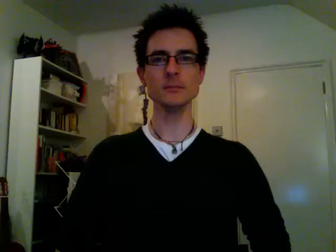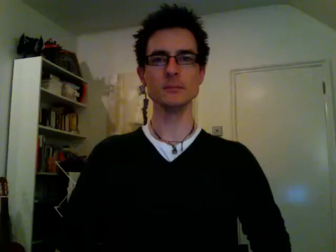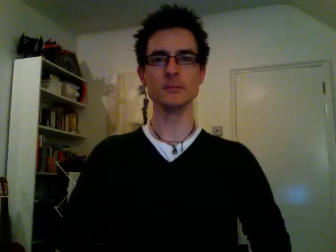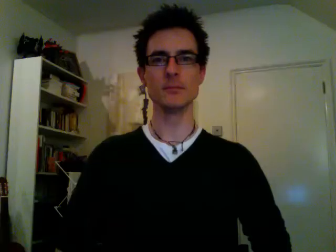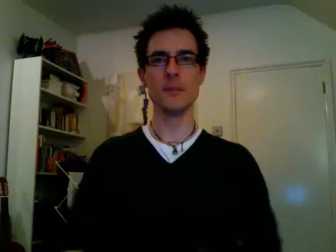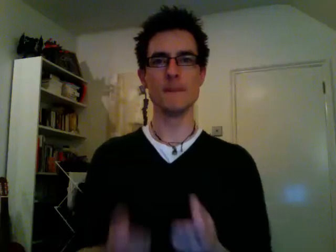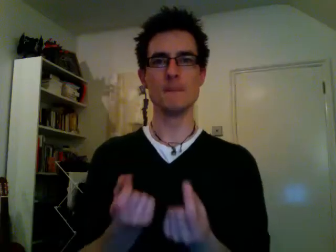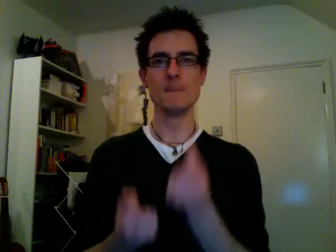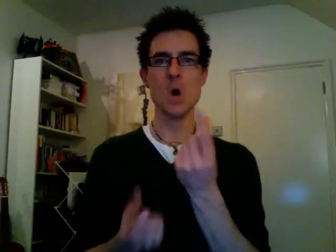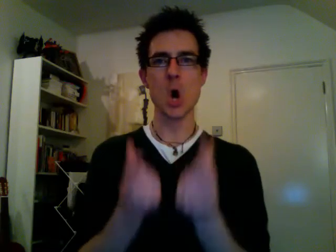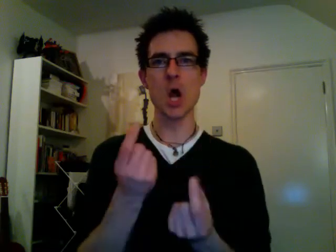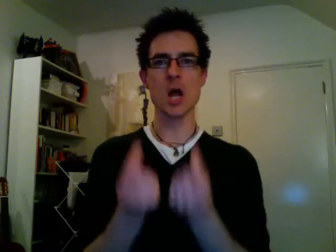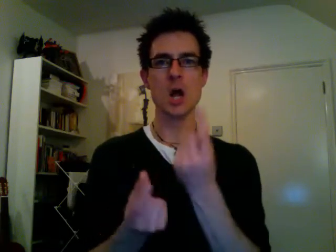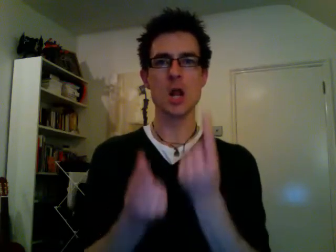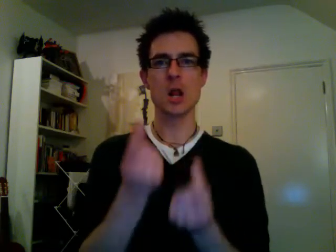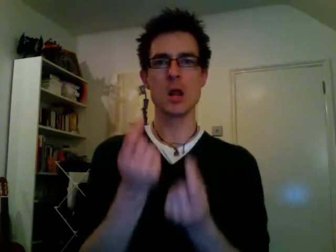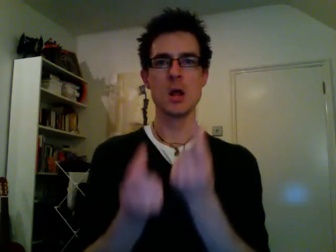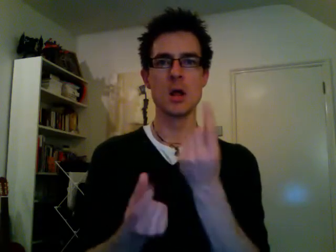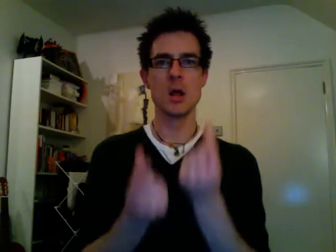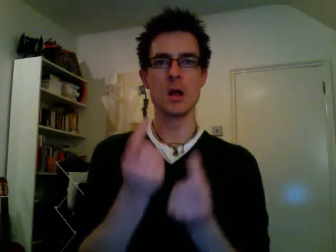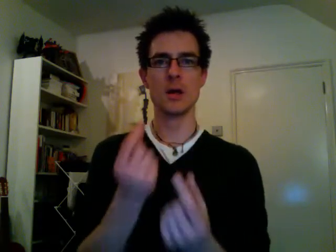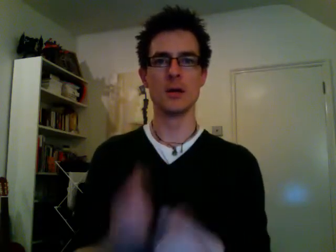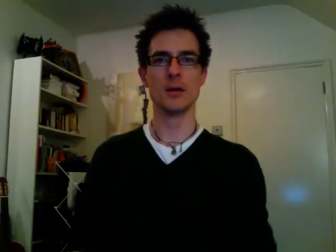boil